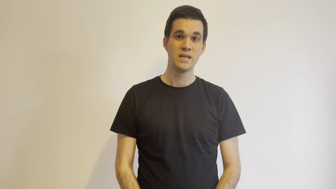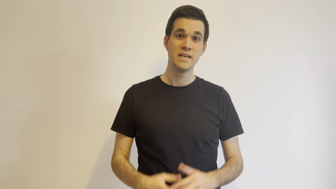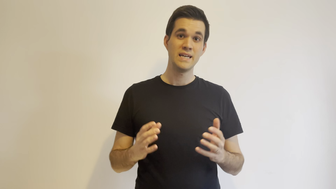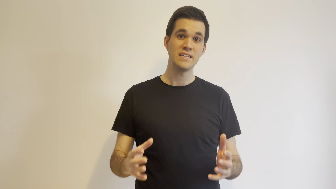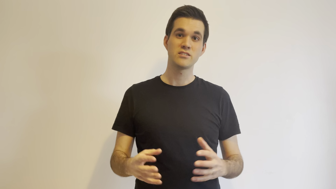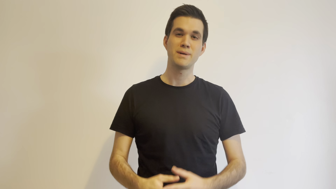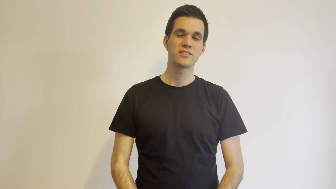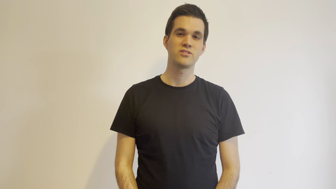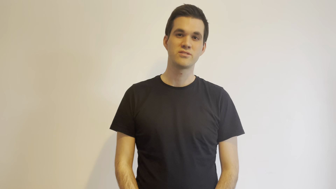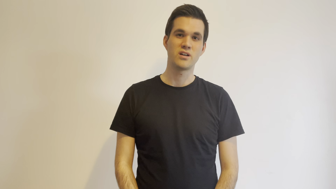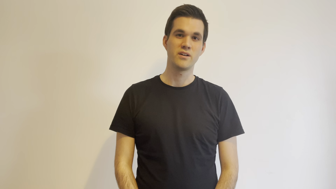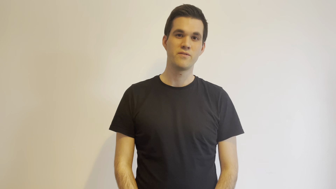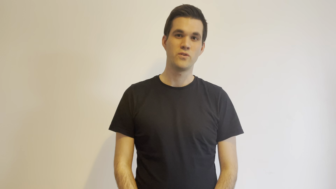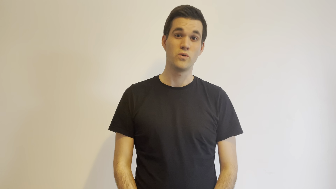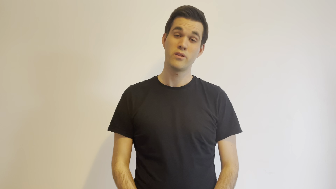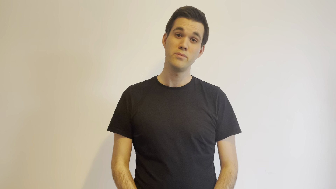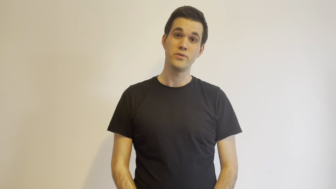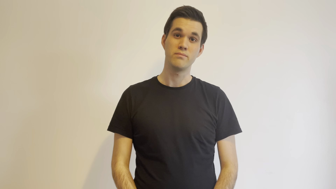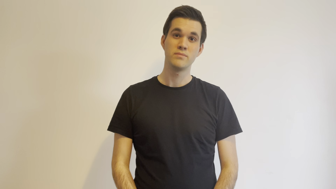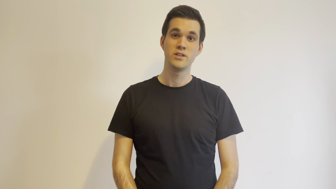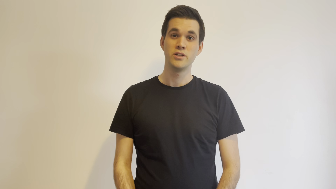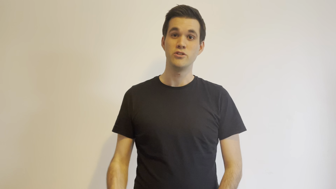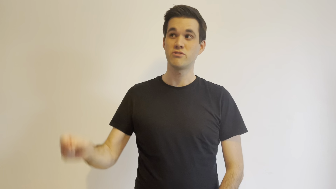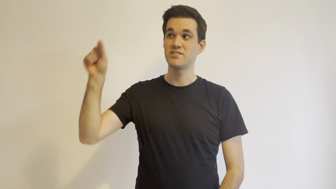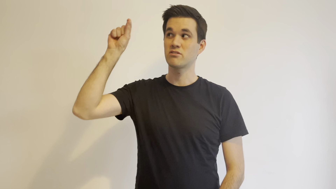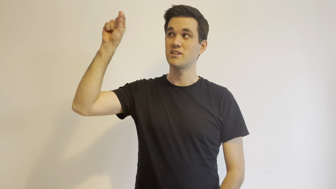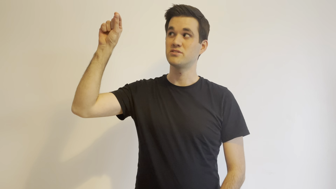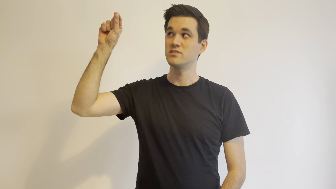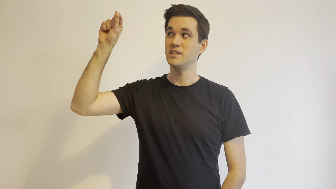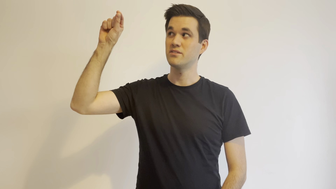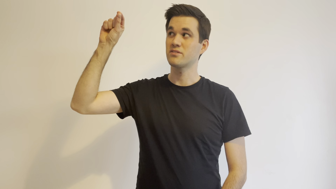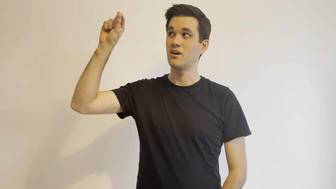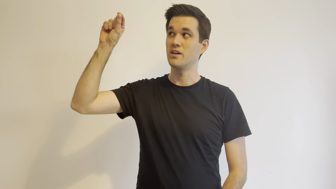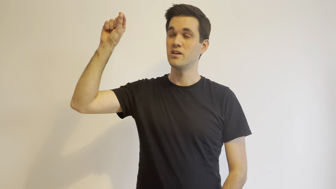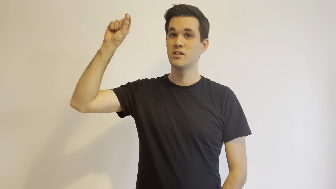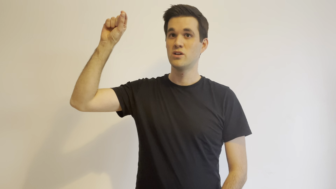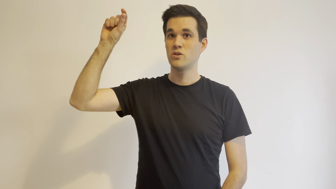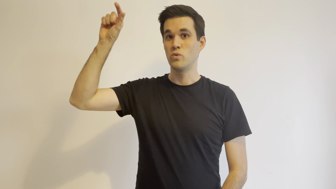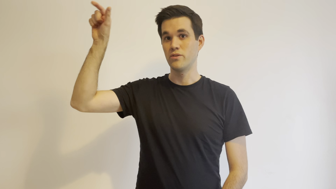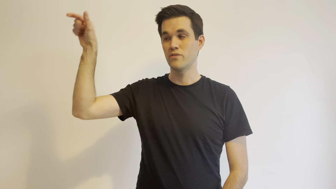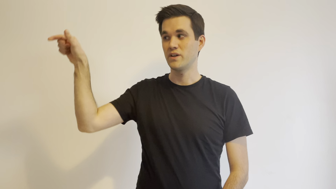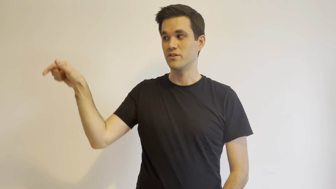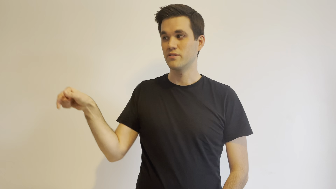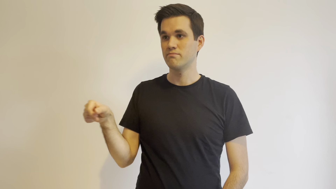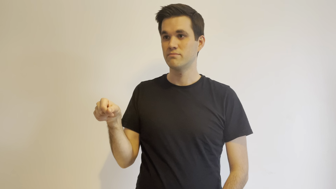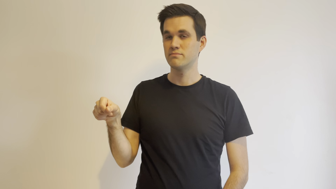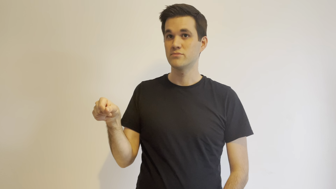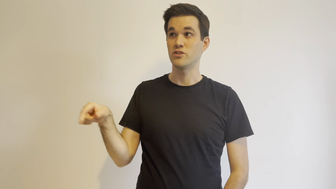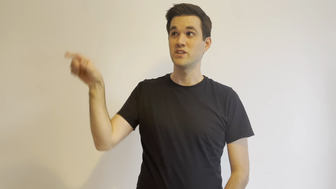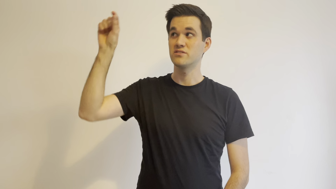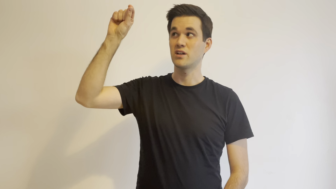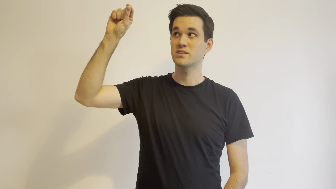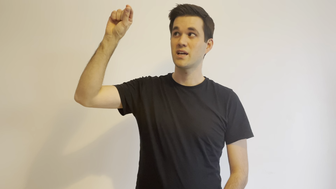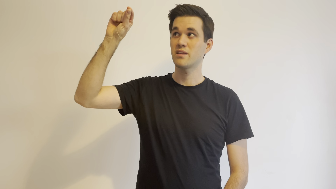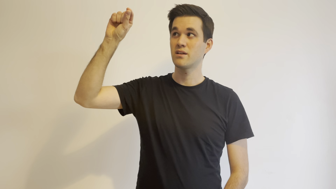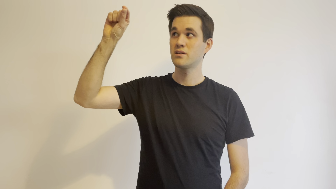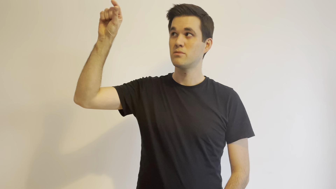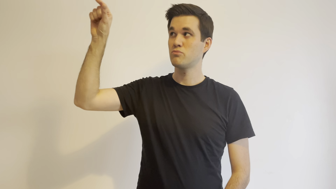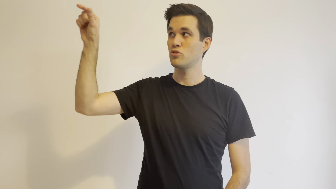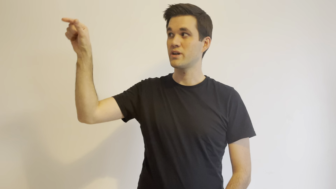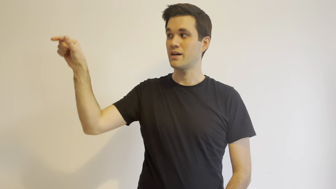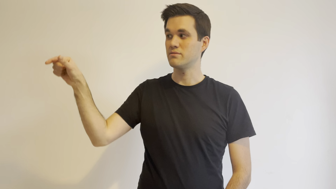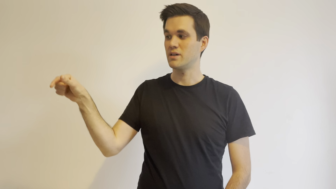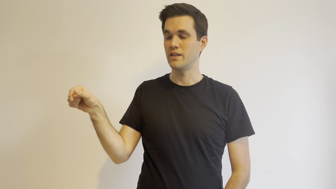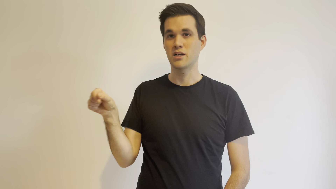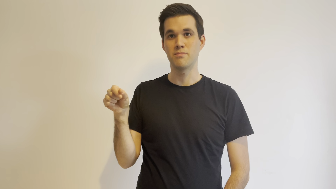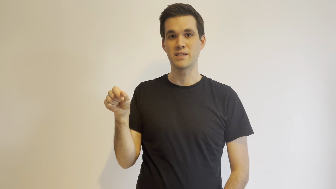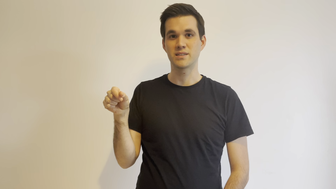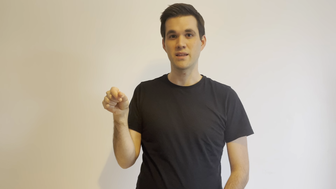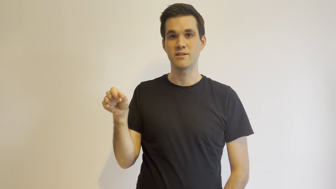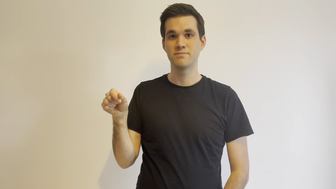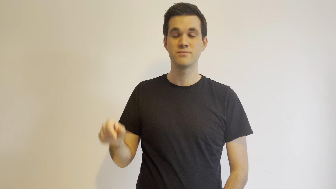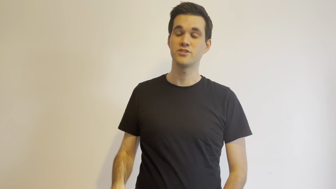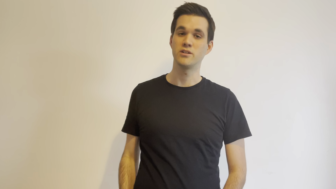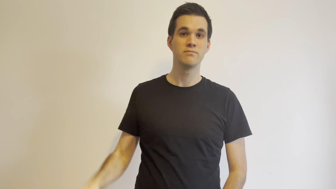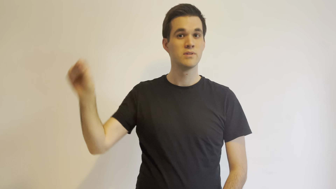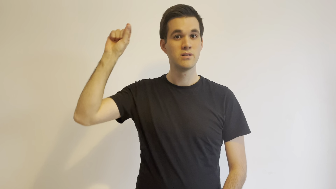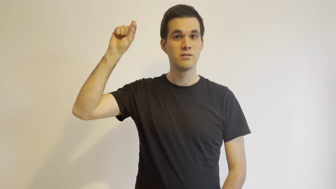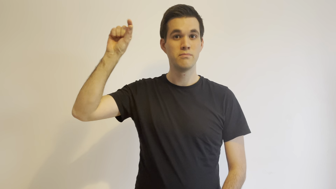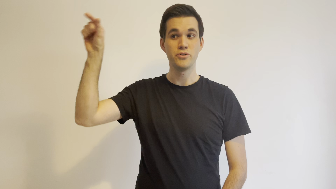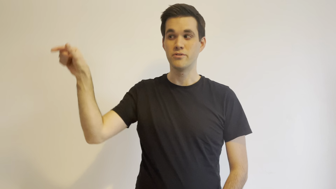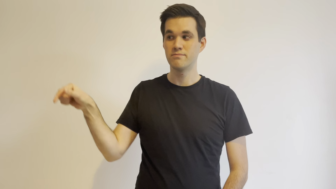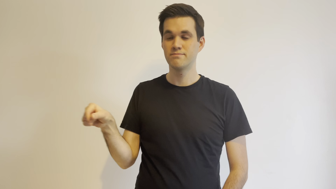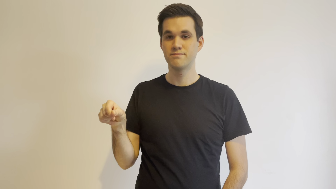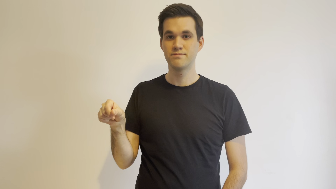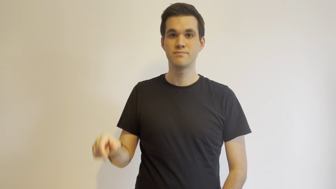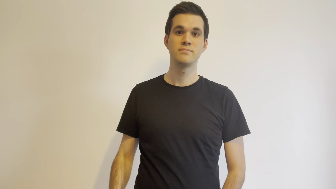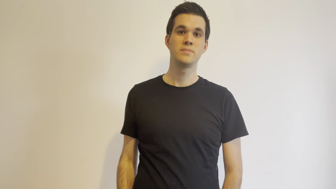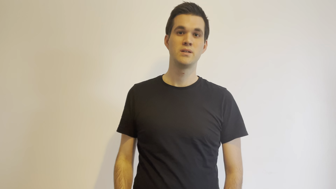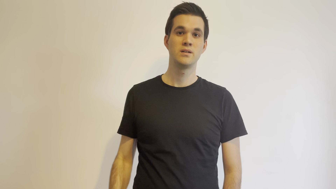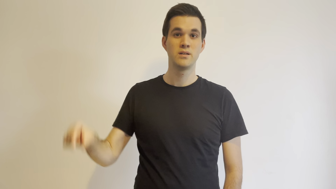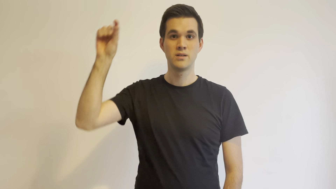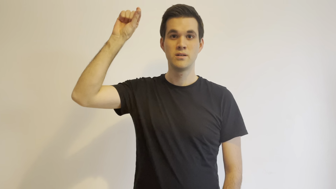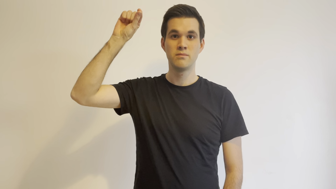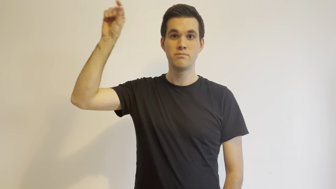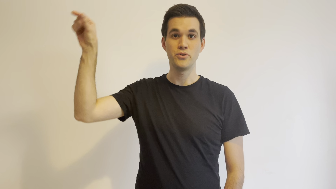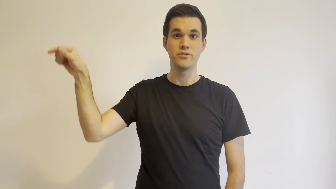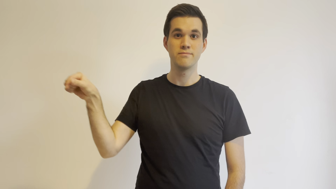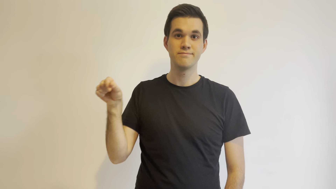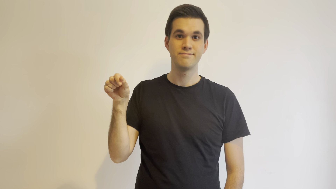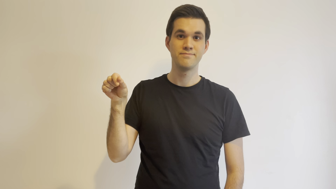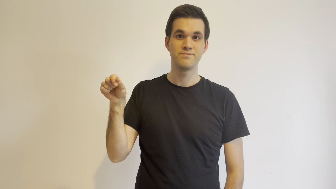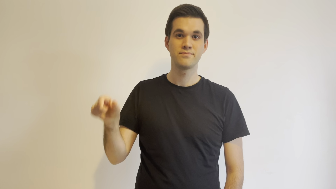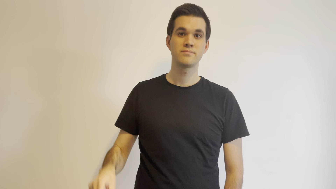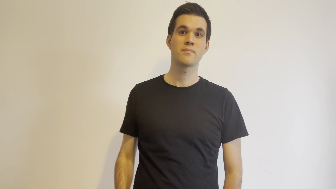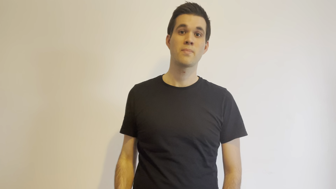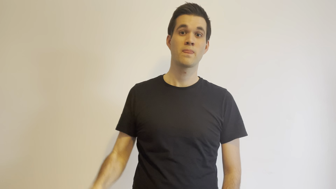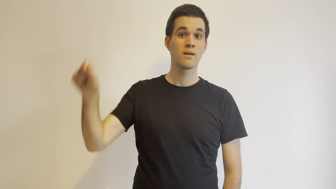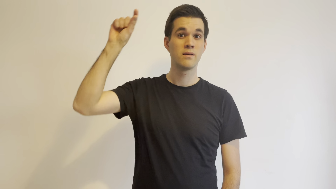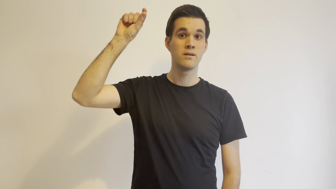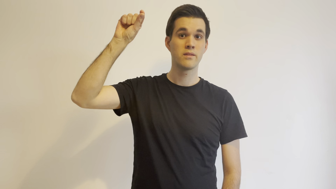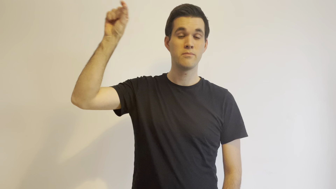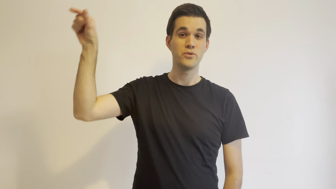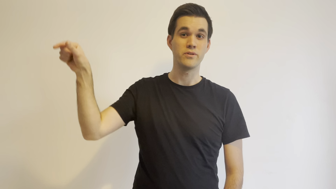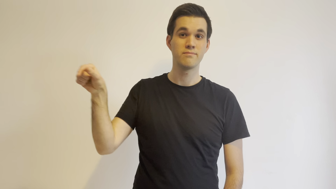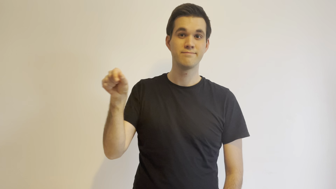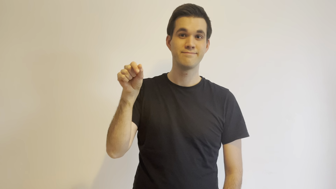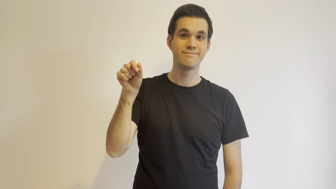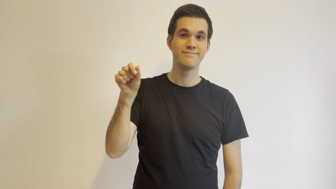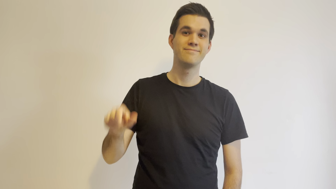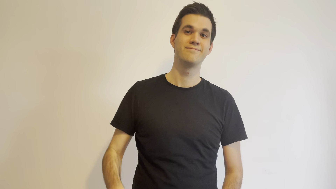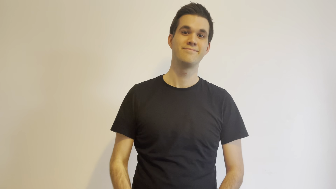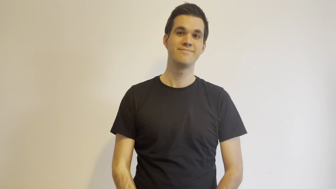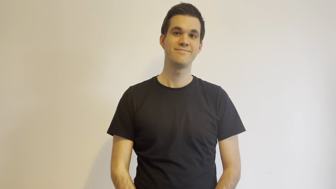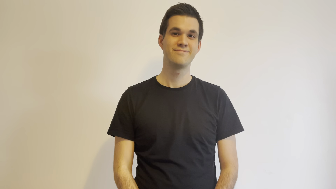MOON